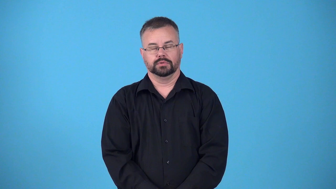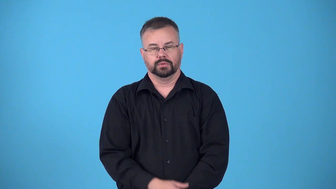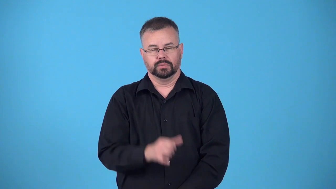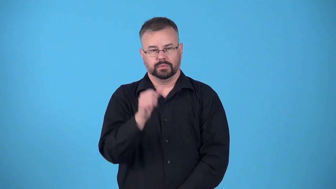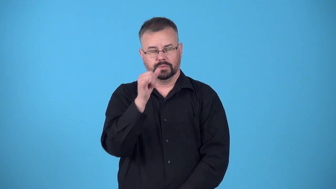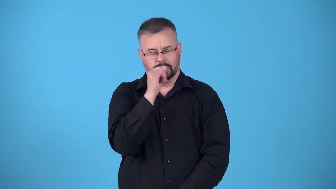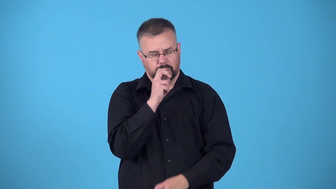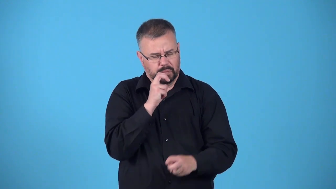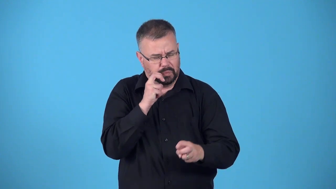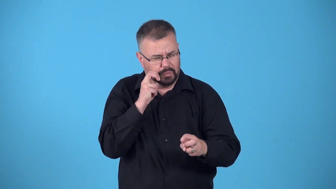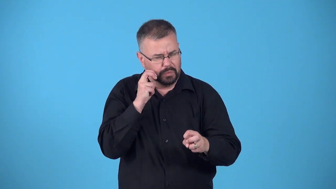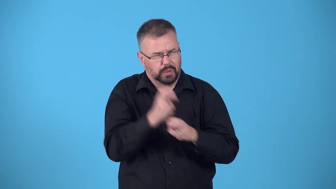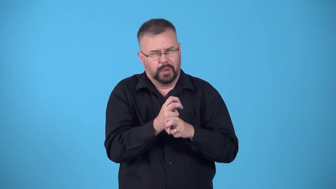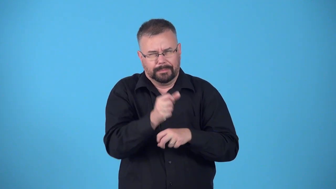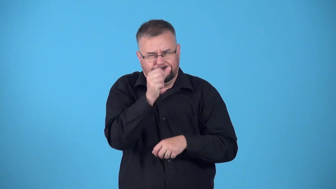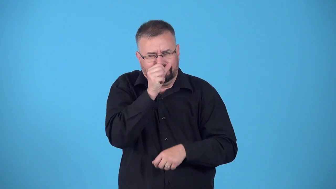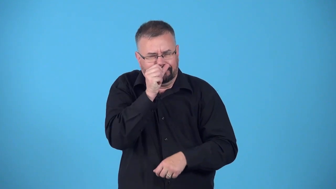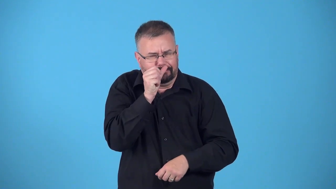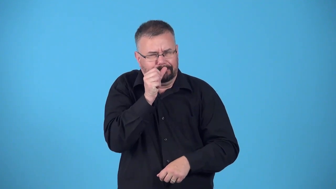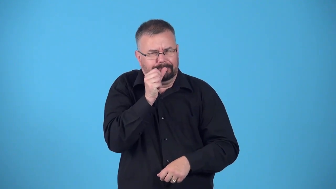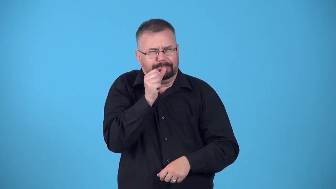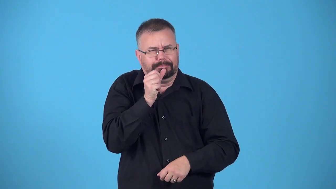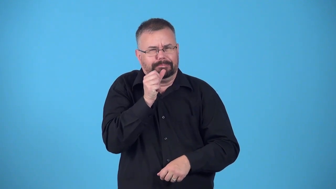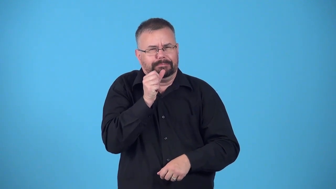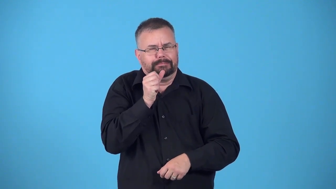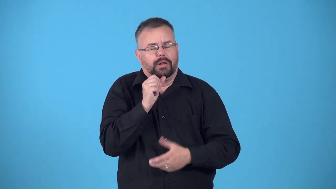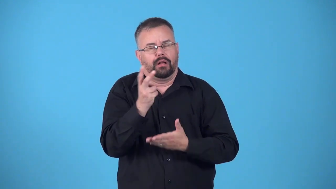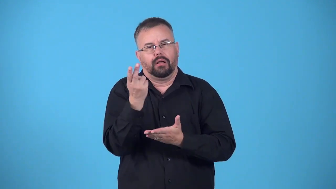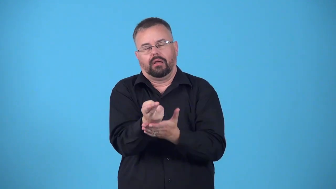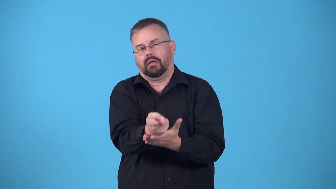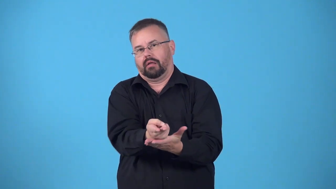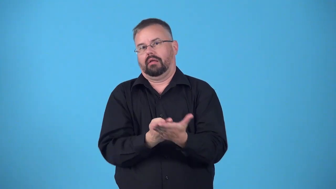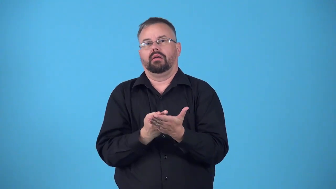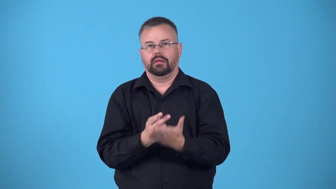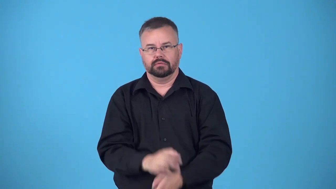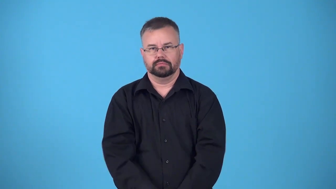punishing, tortuous